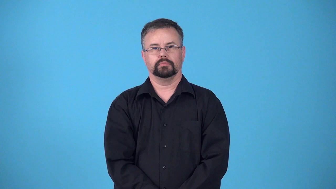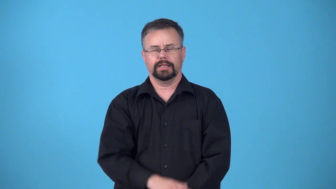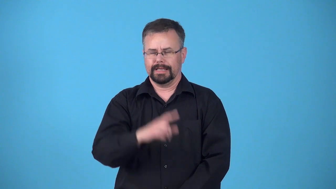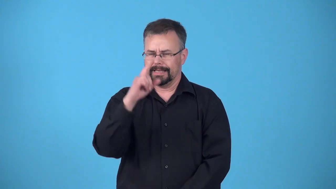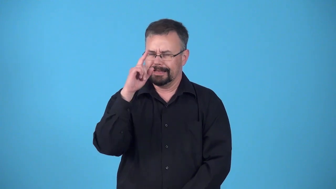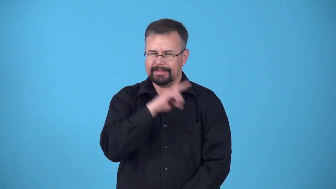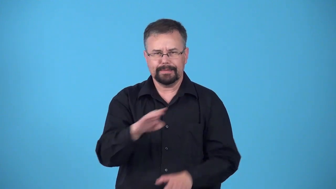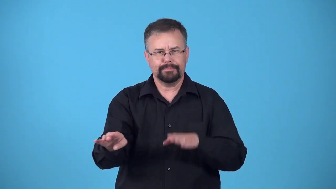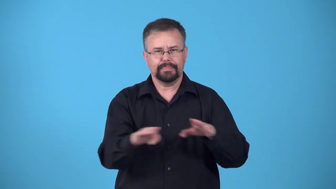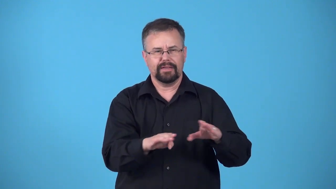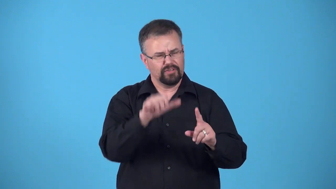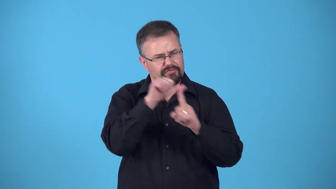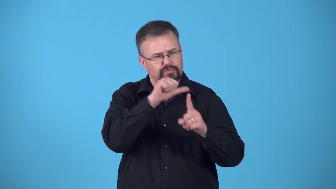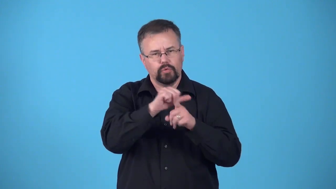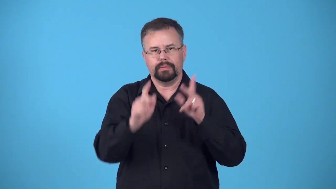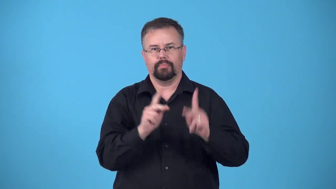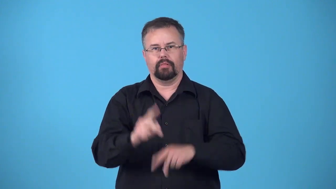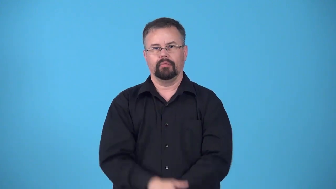under false colors